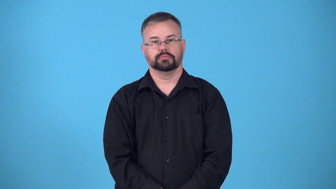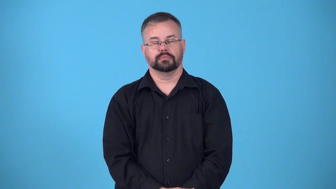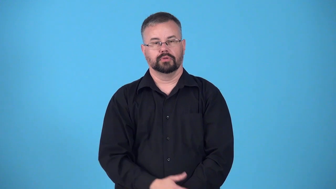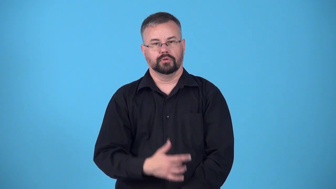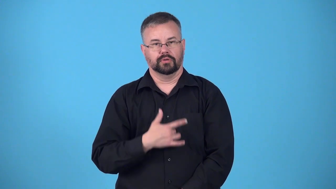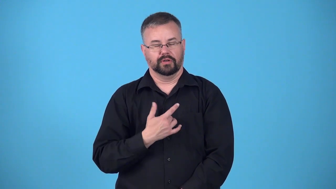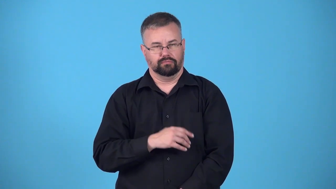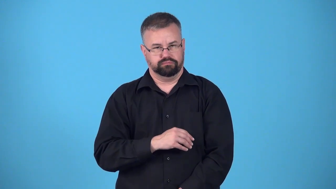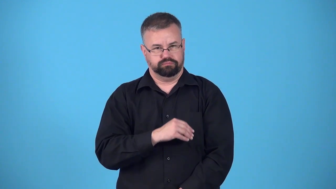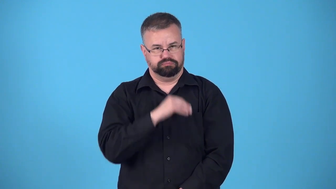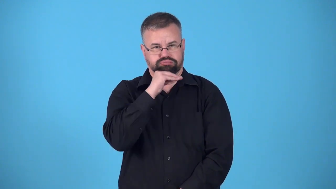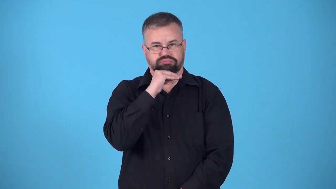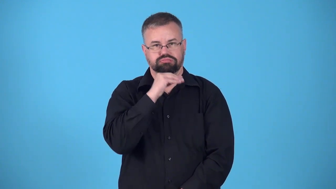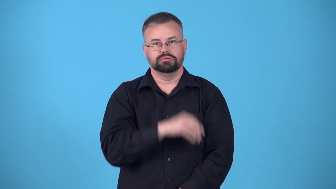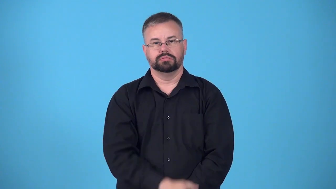stuffed,full-food